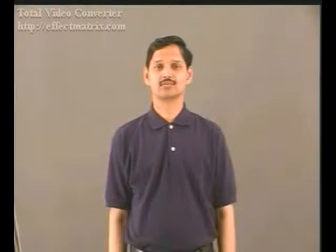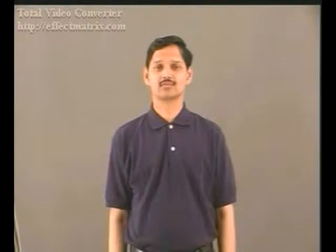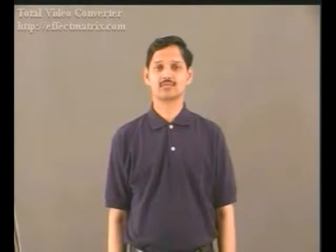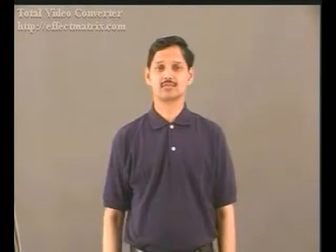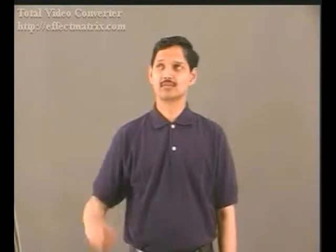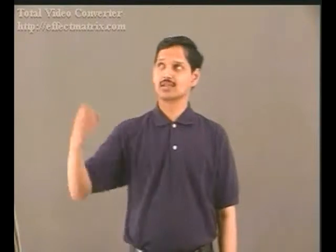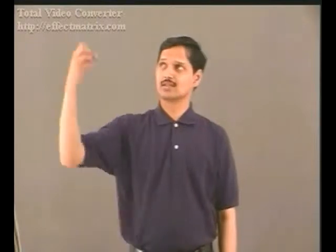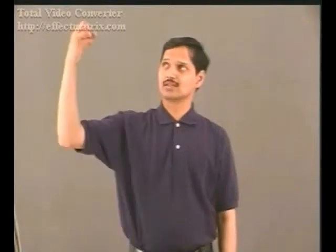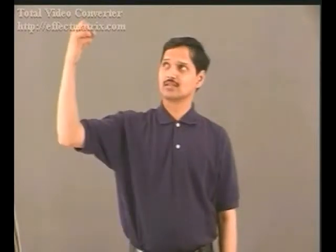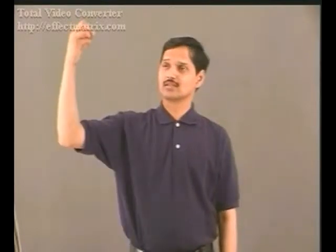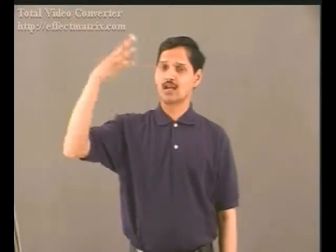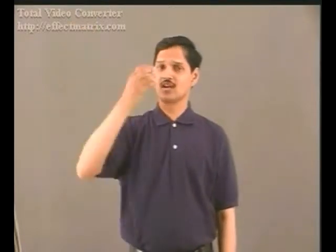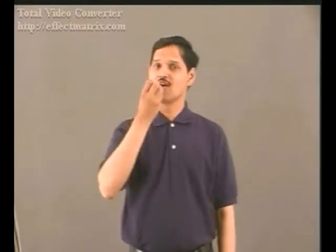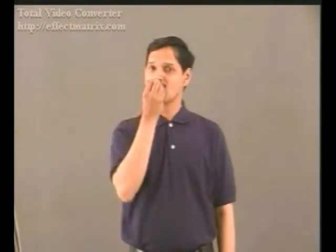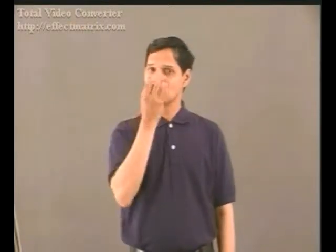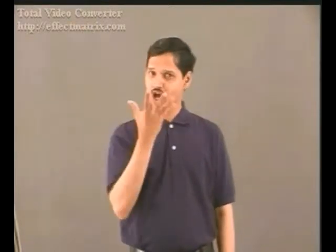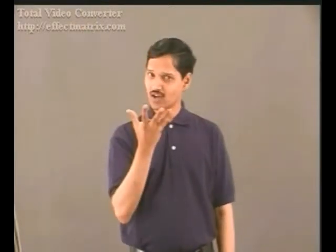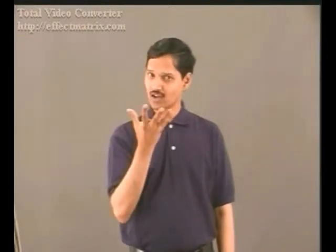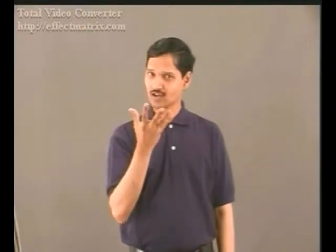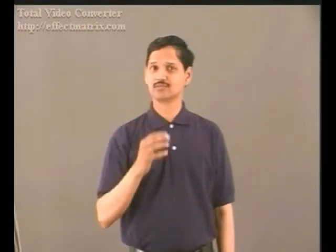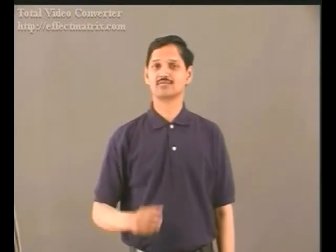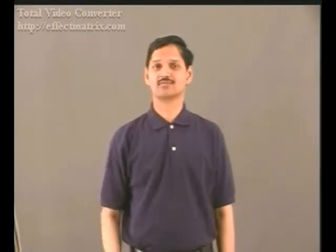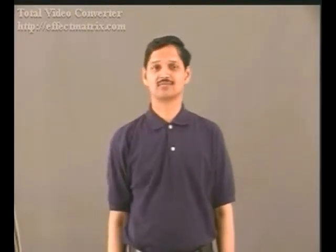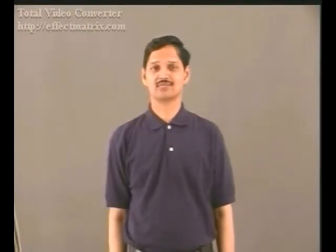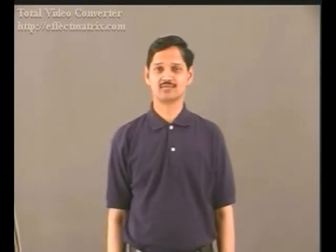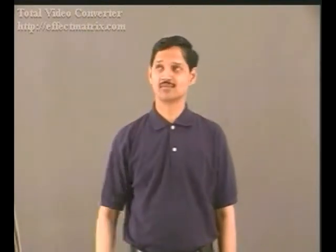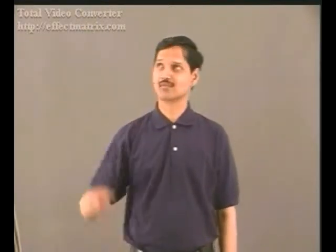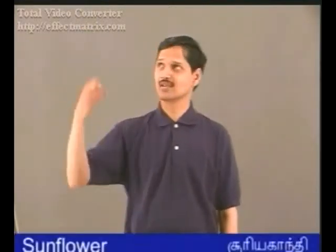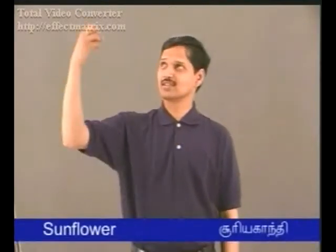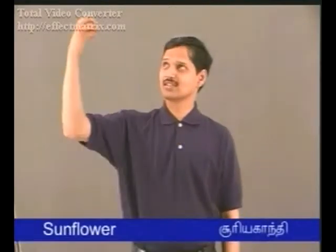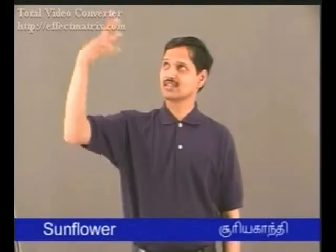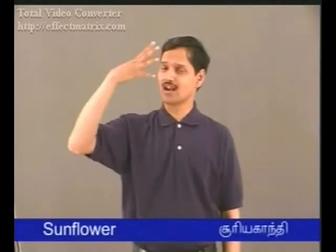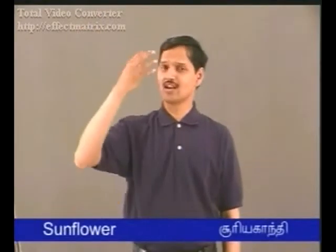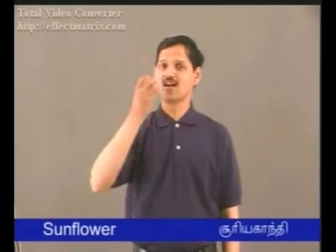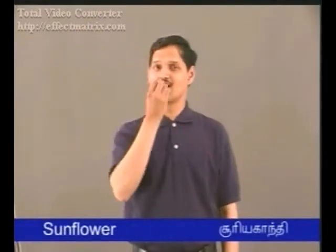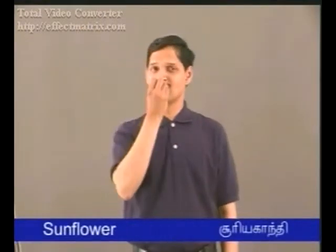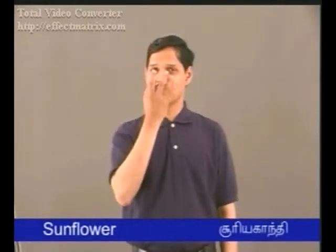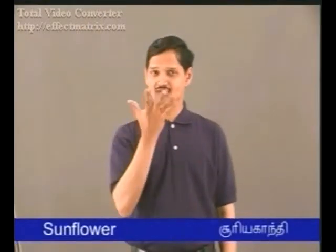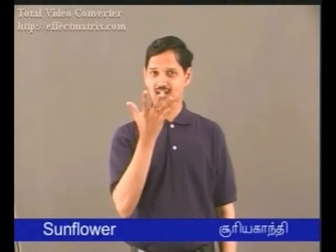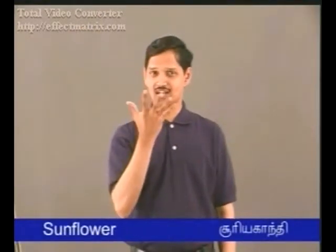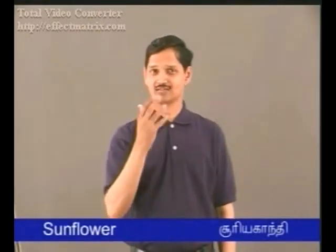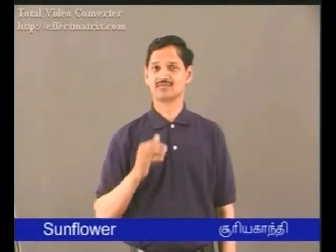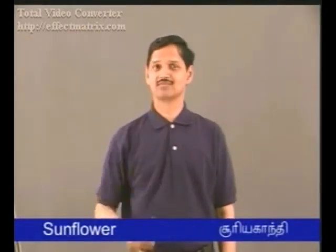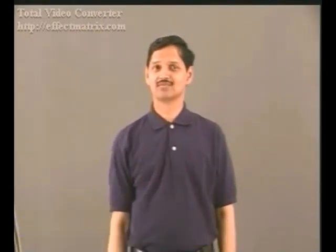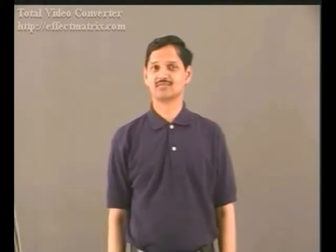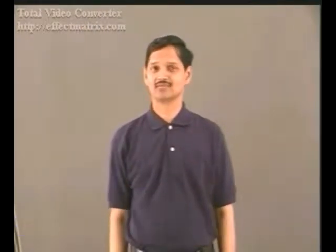sunflower